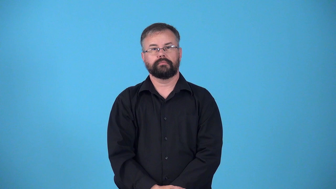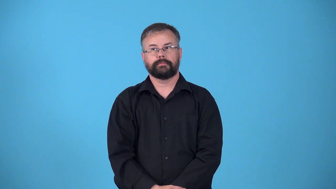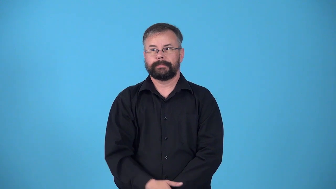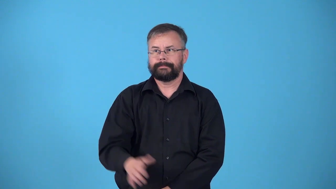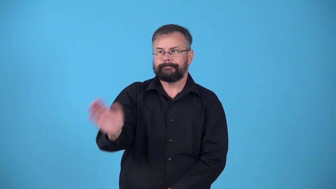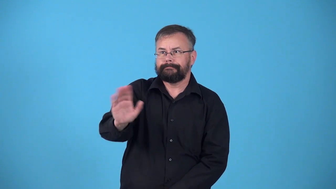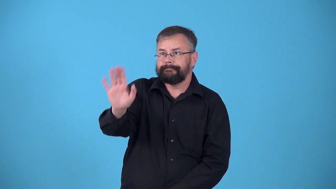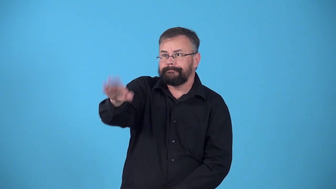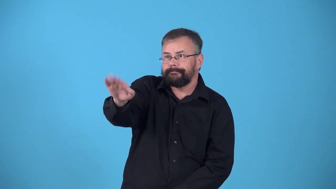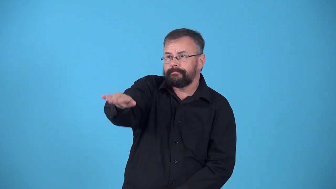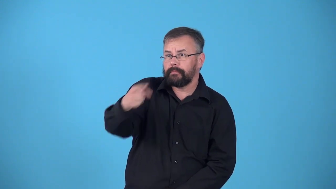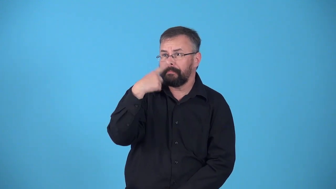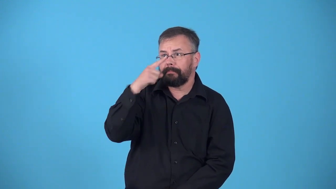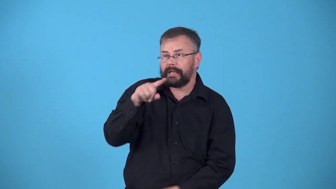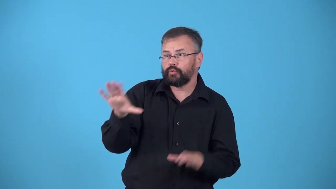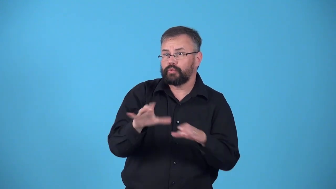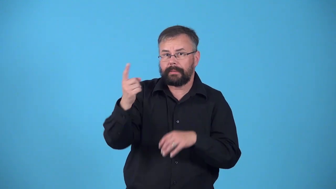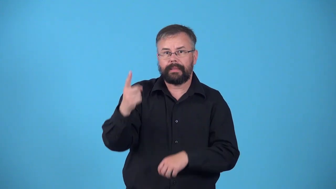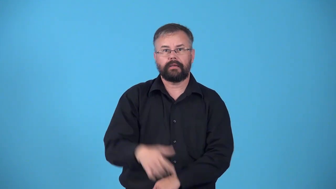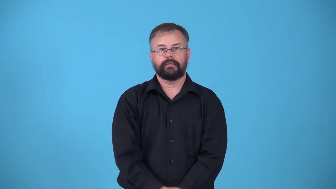nobble